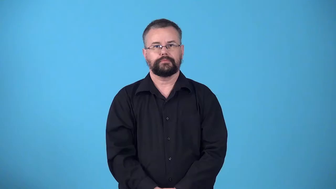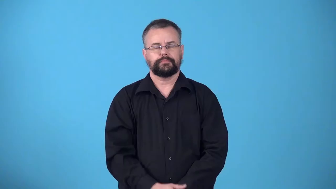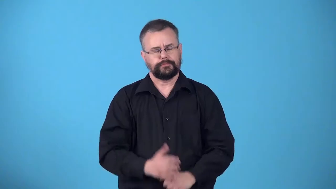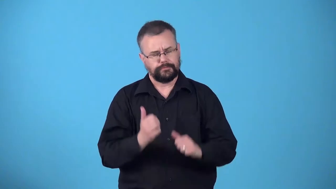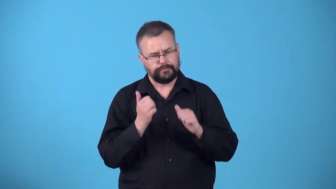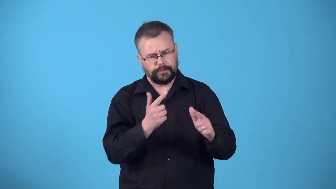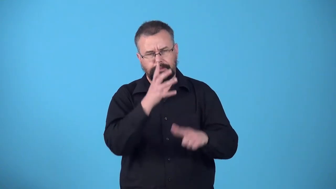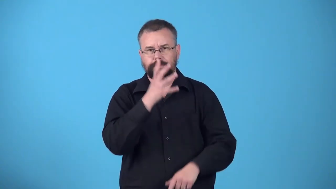womankind-all women